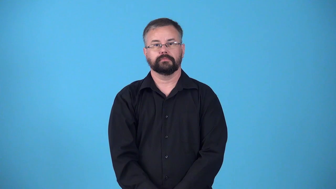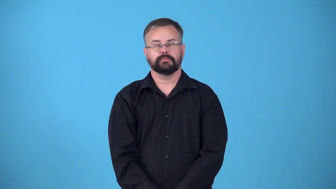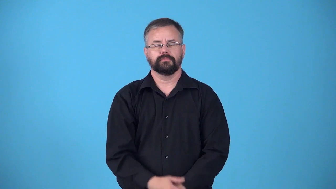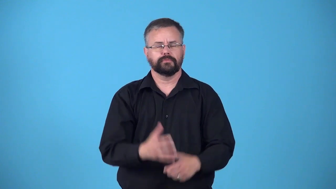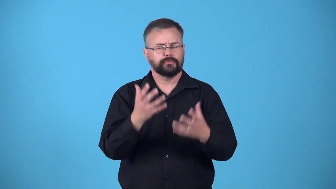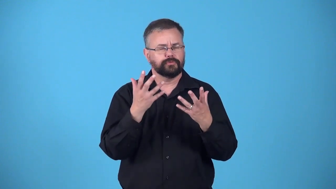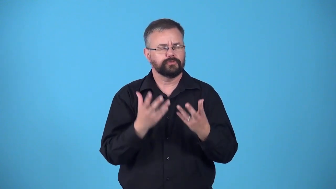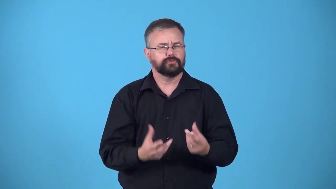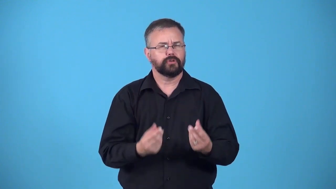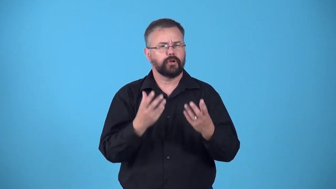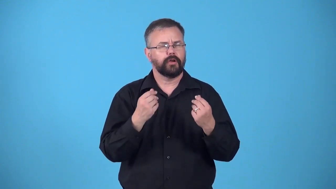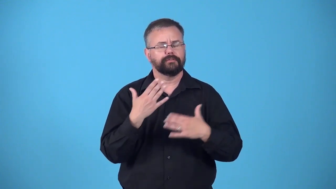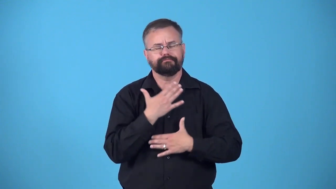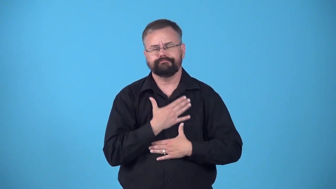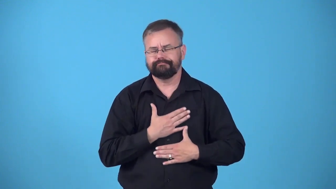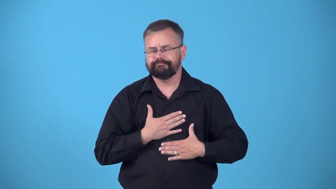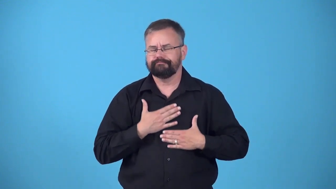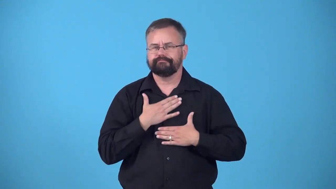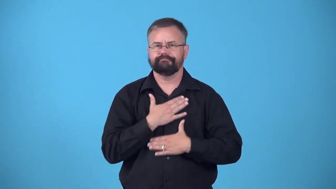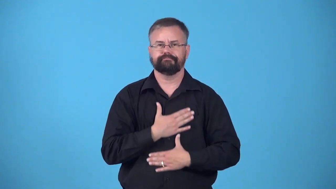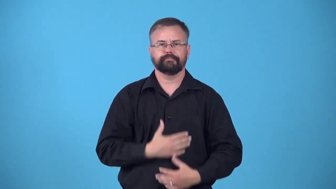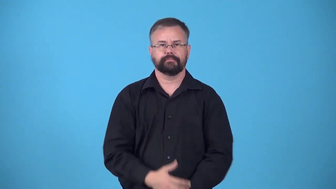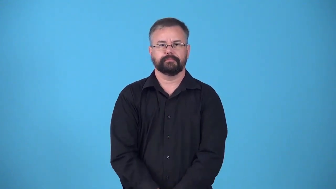dulcet